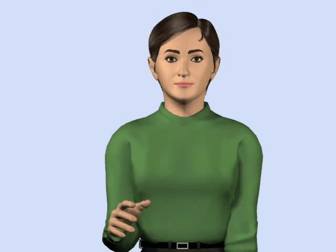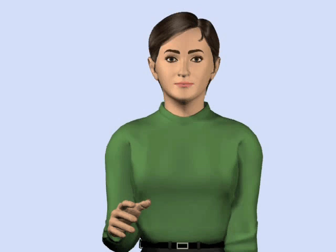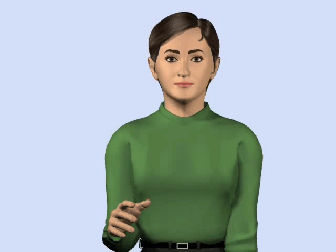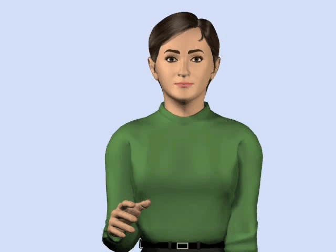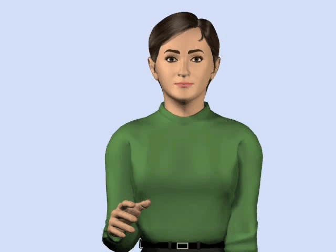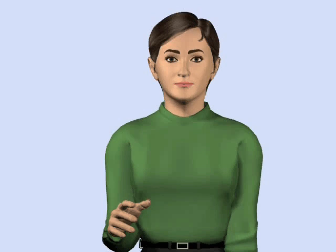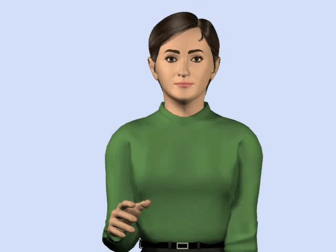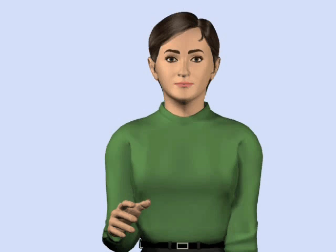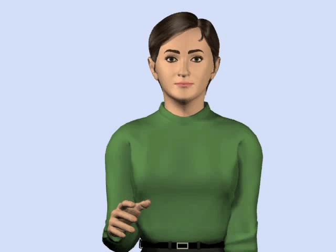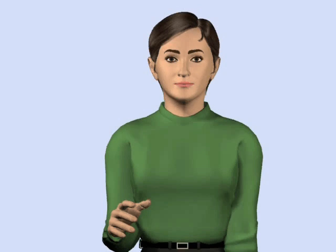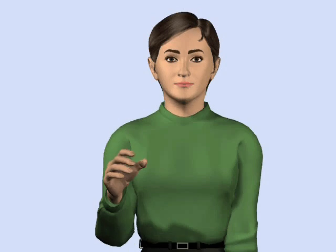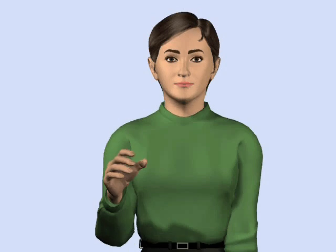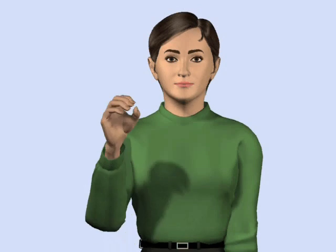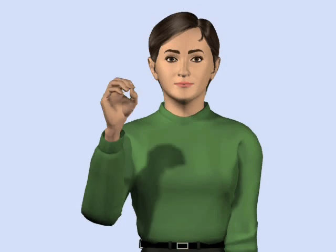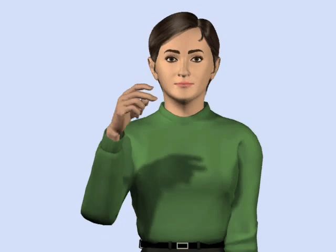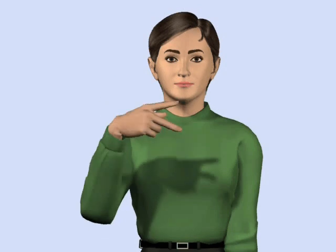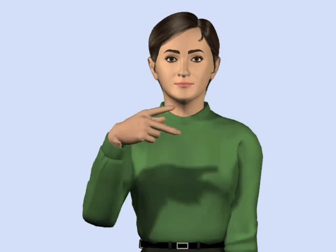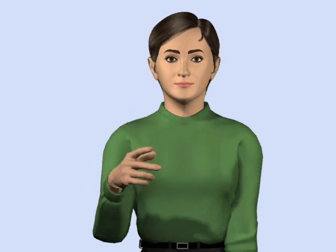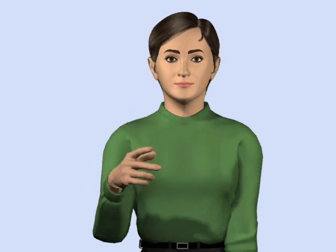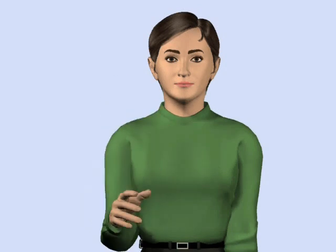Overland Park